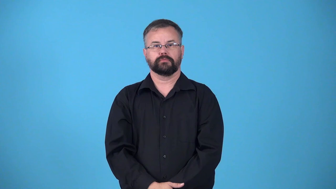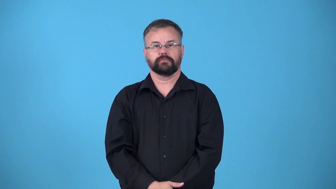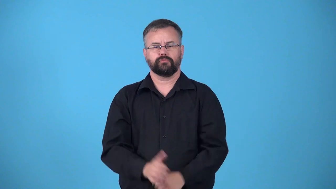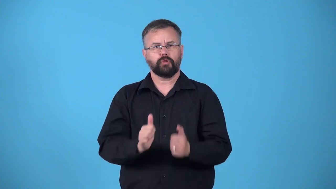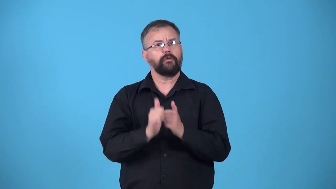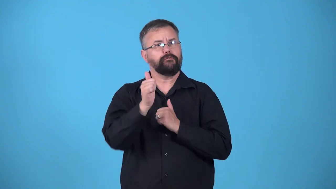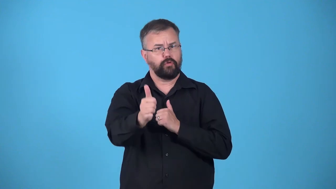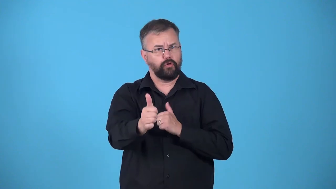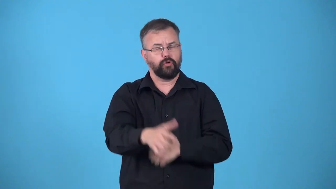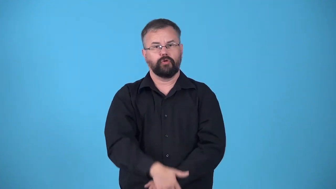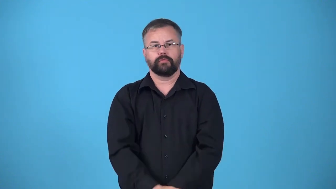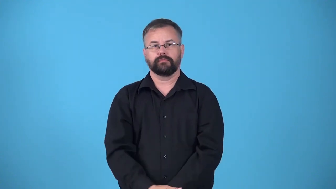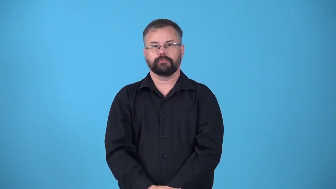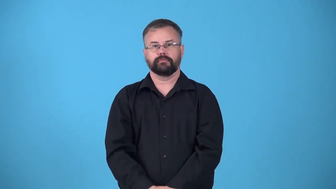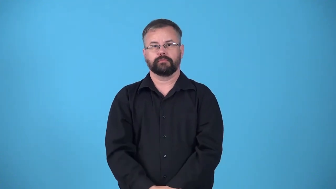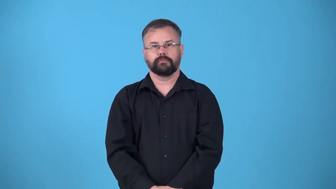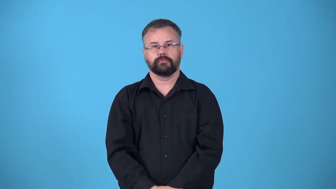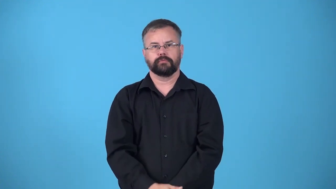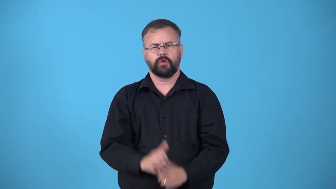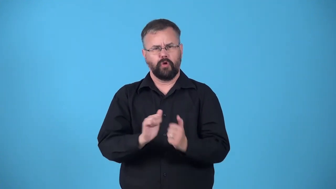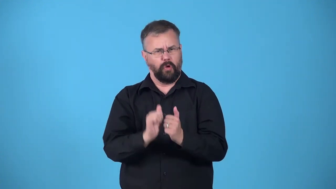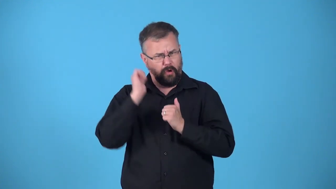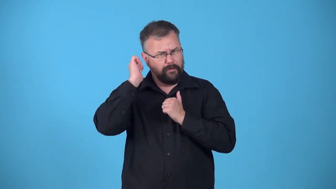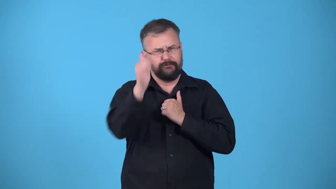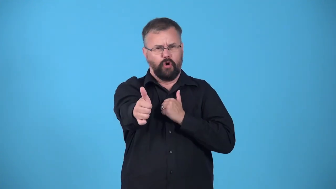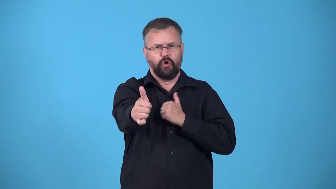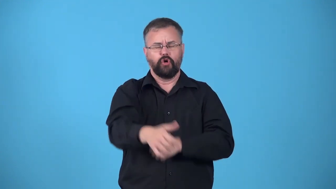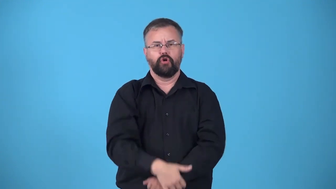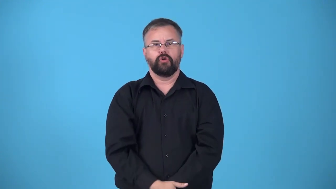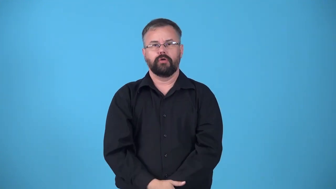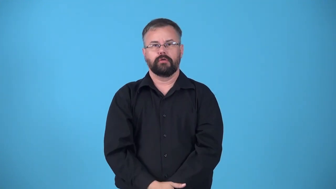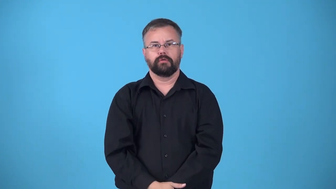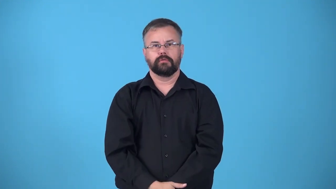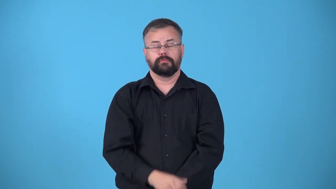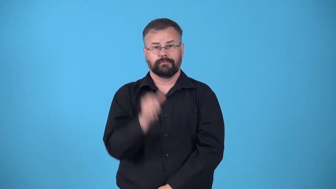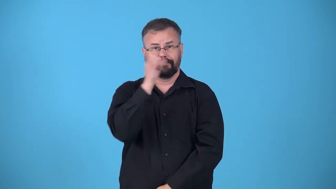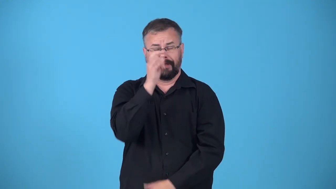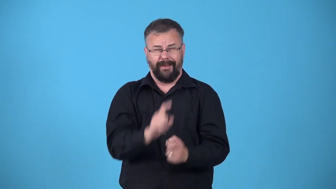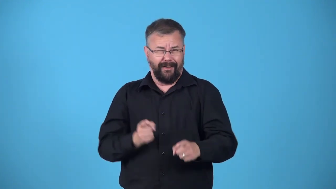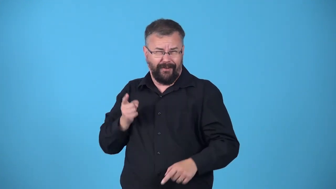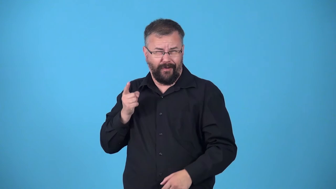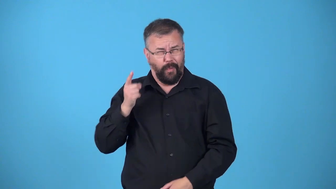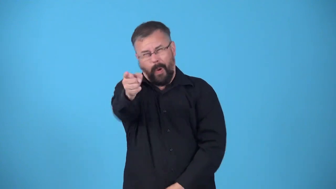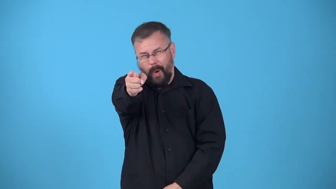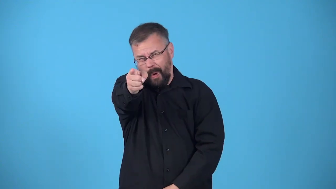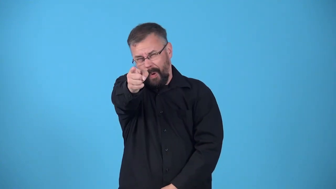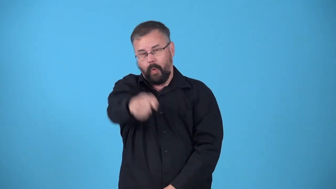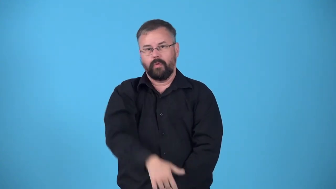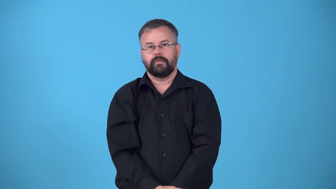far,farther,farthest,further,furthest